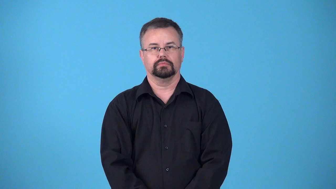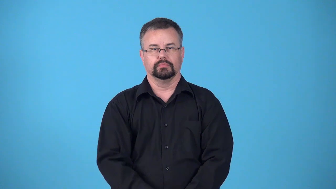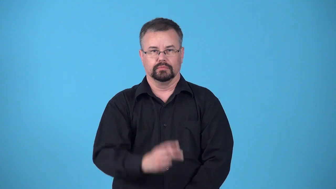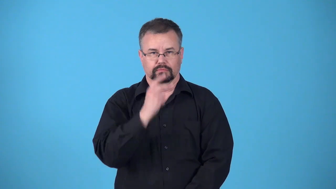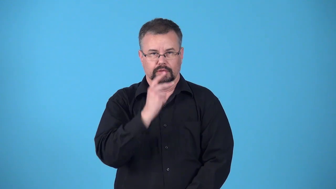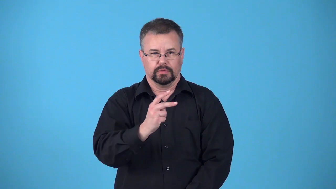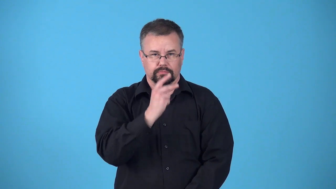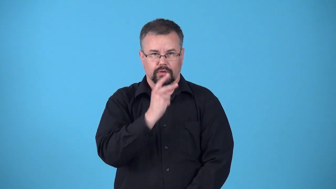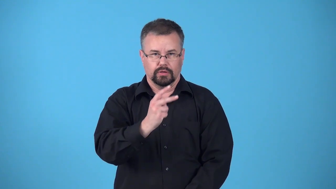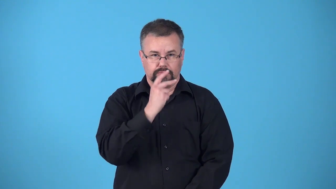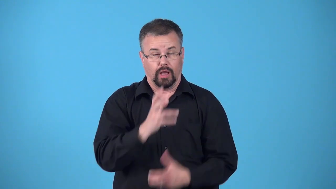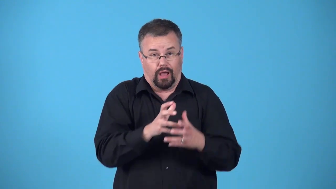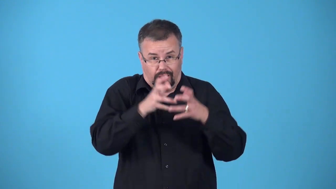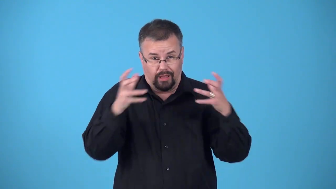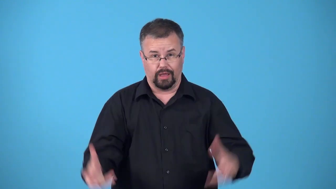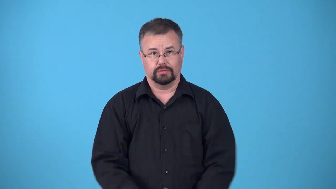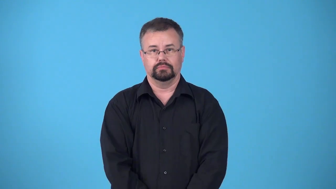smoke like a chimney